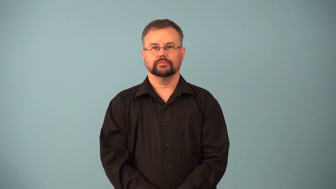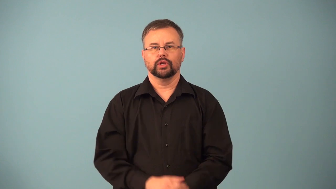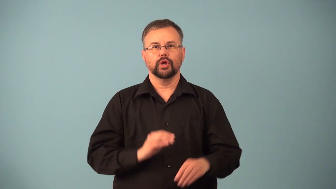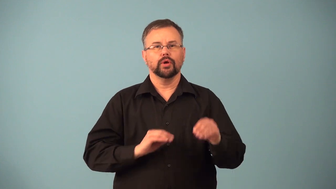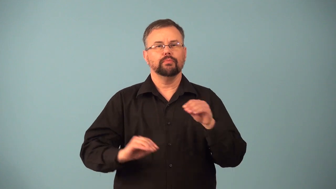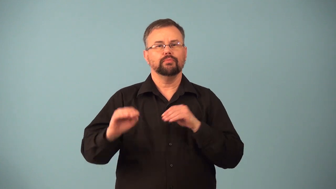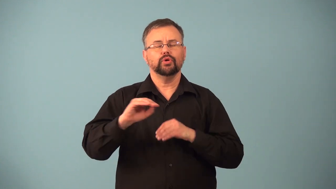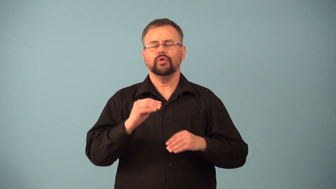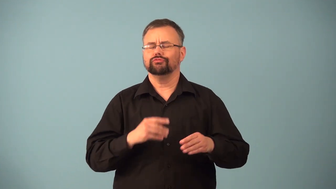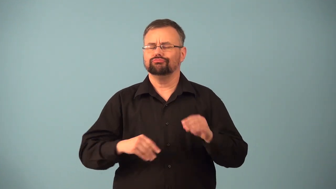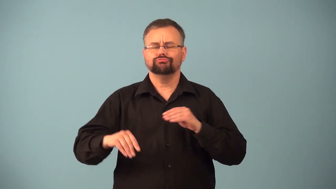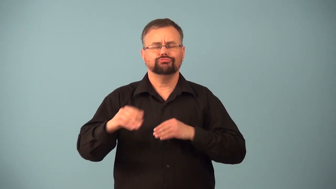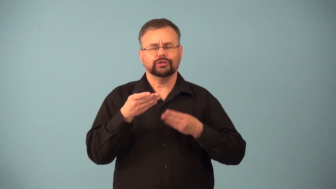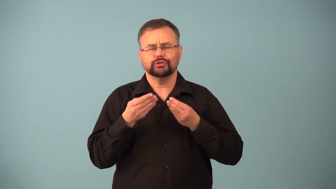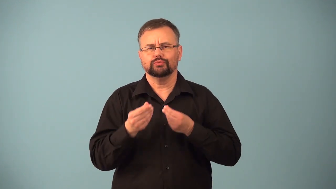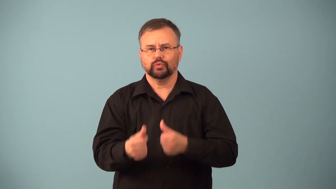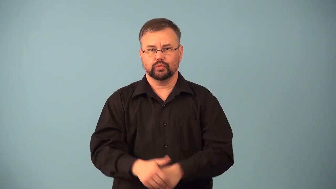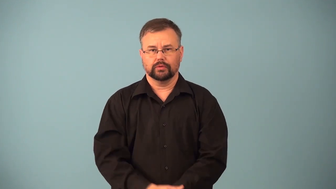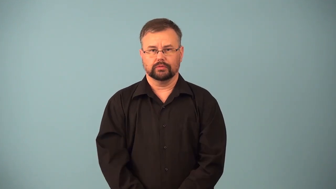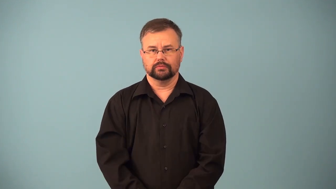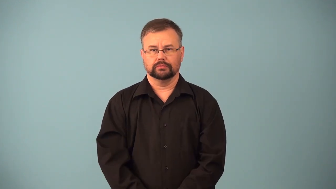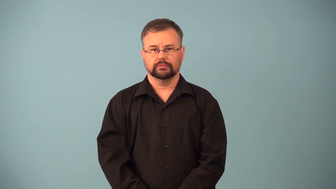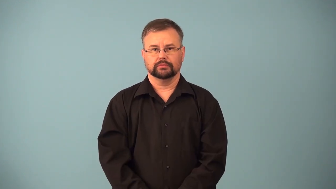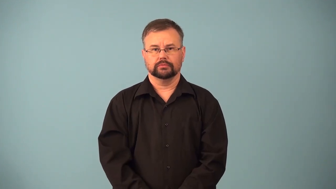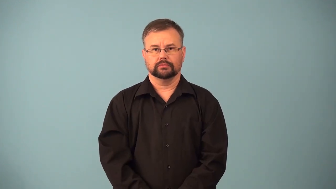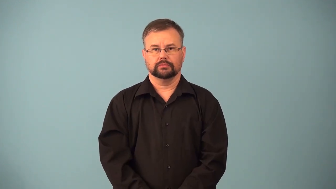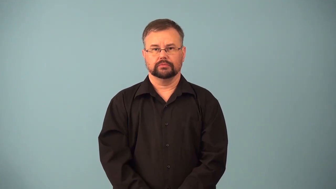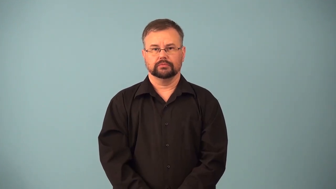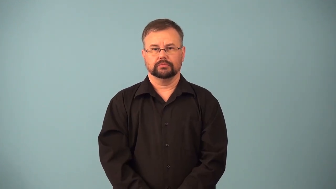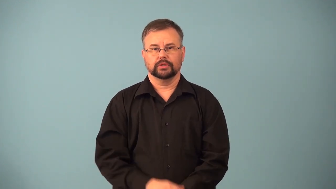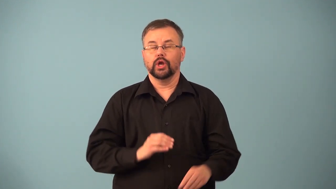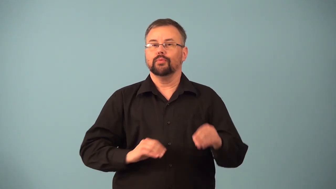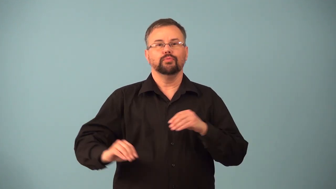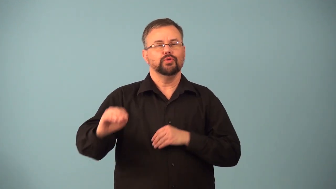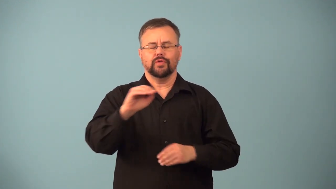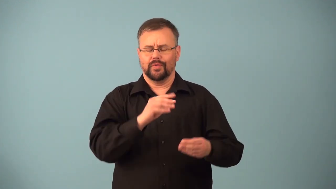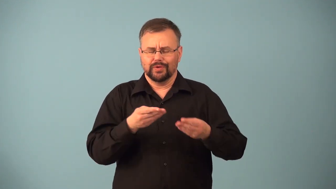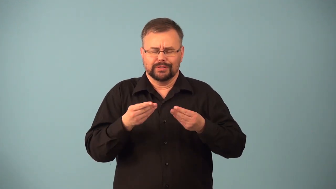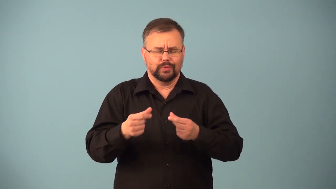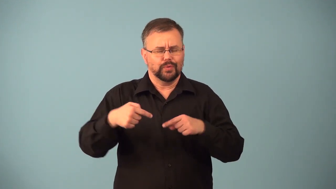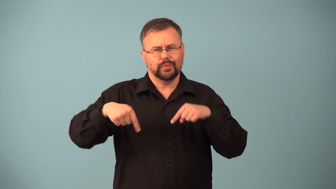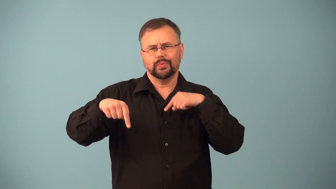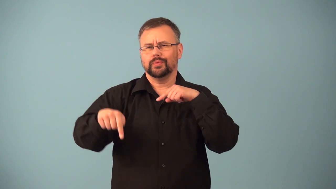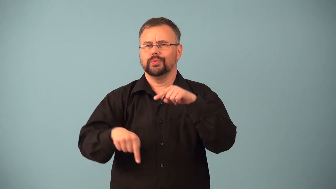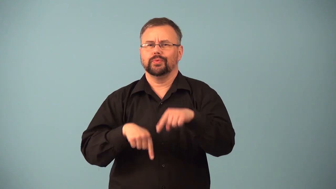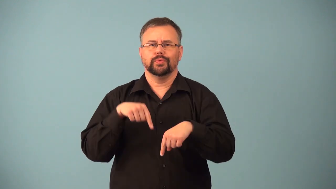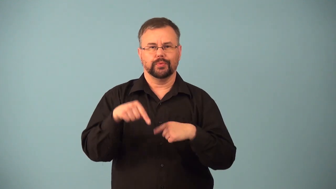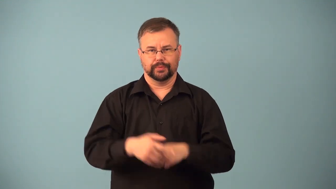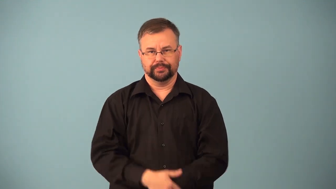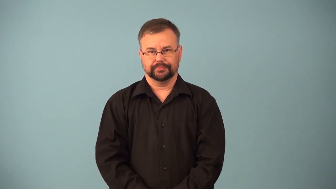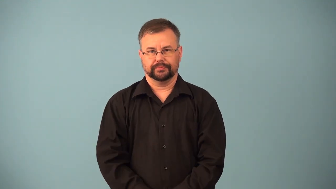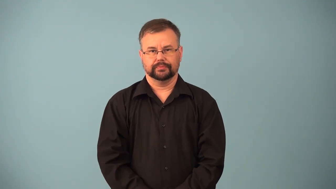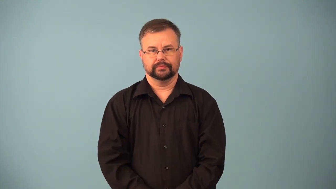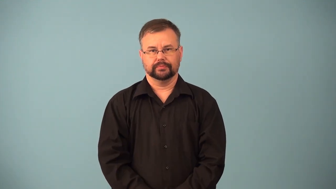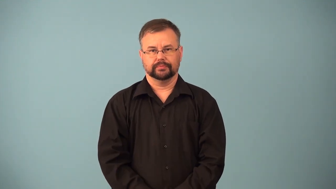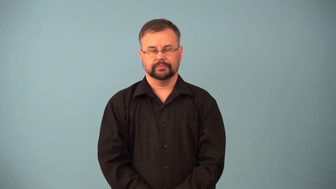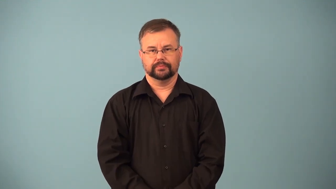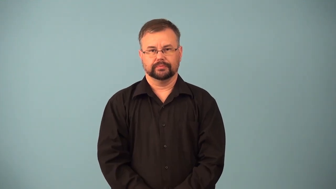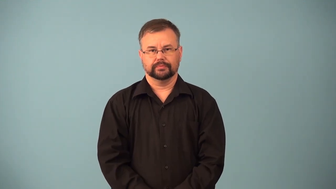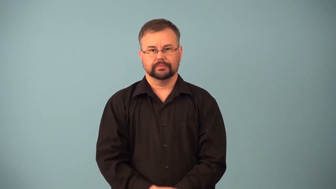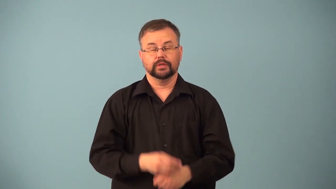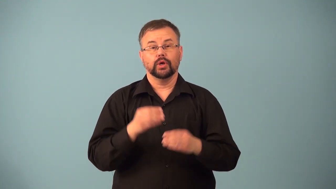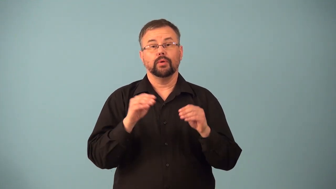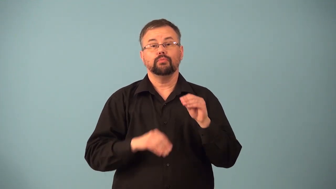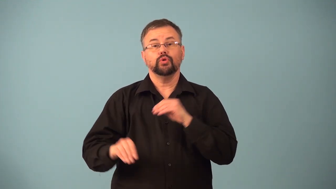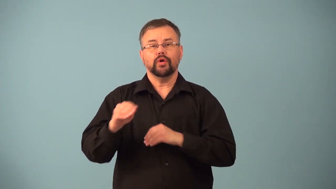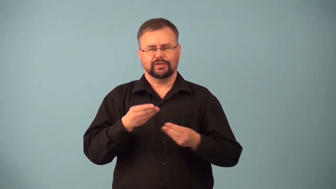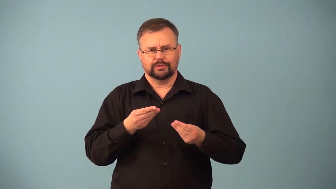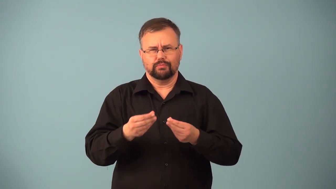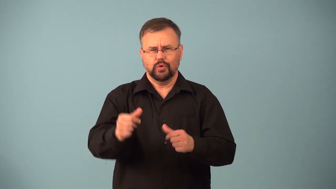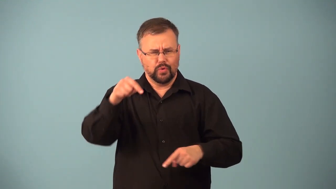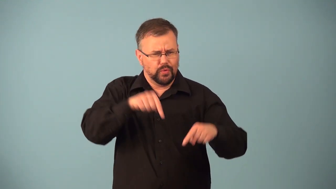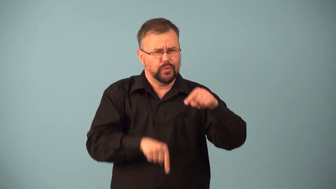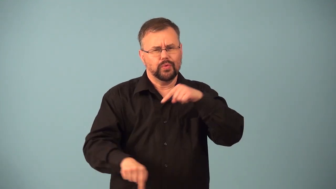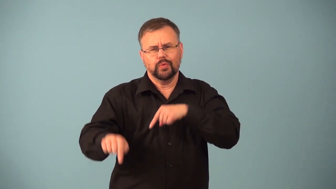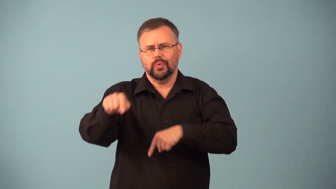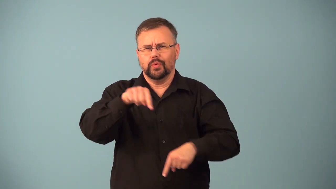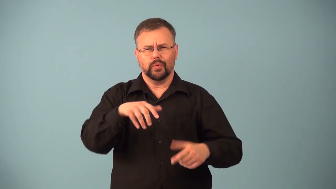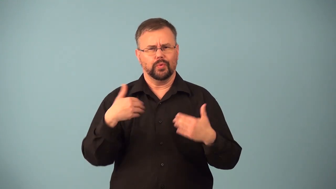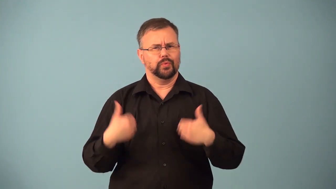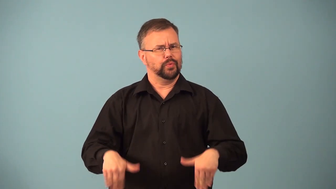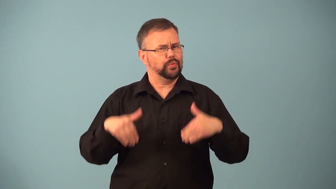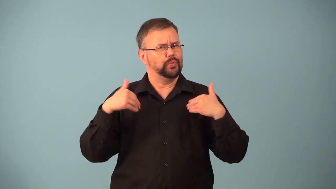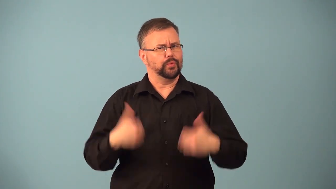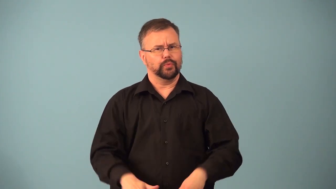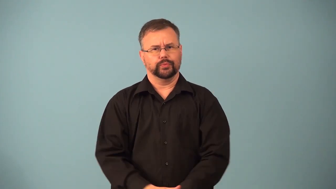lithe,lither,lithest,agile,more agile,most agile